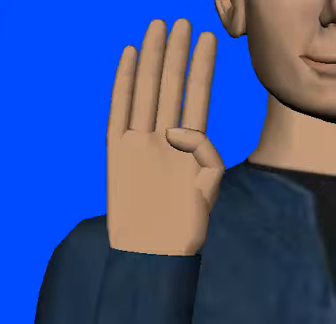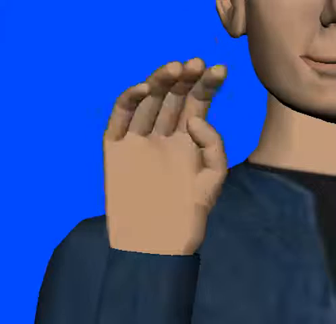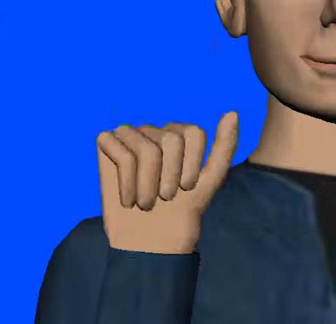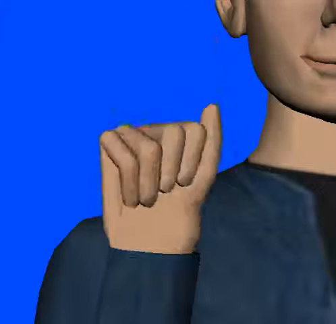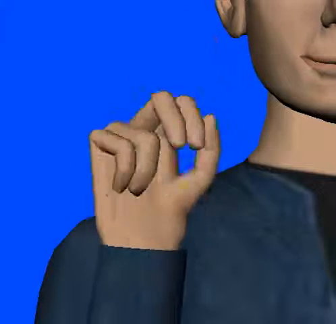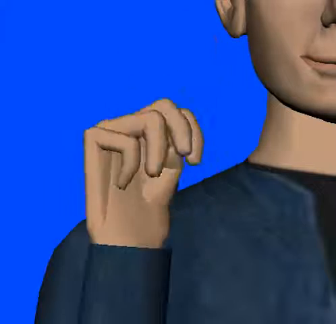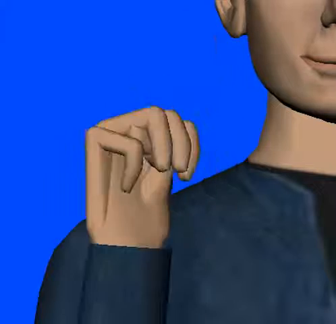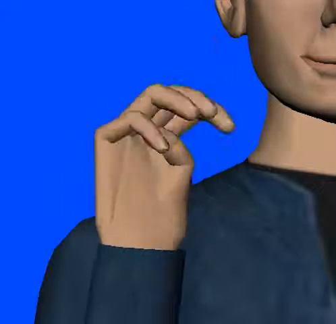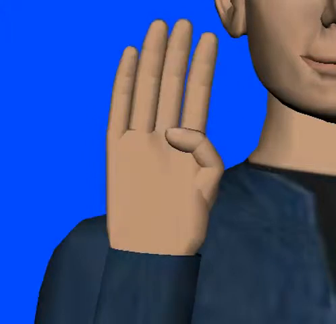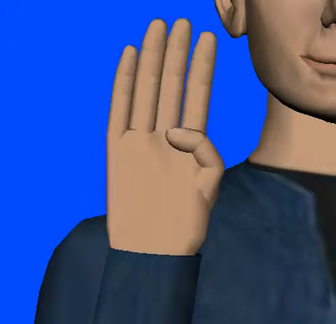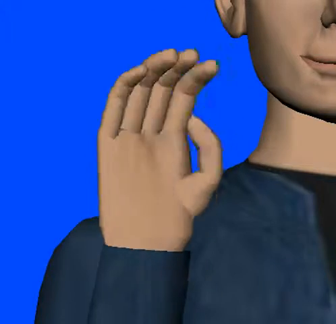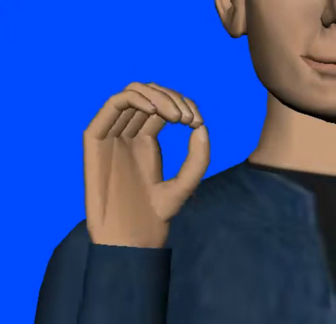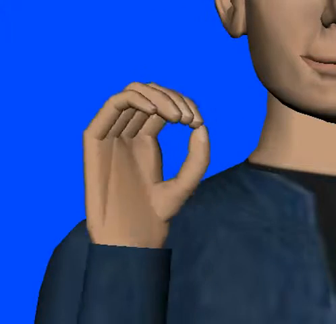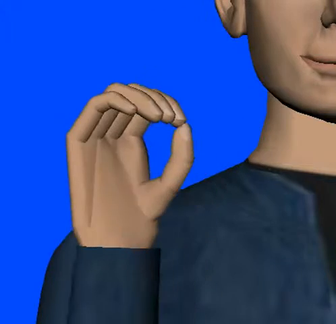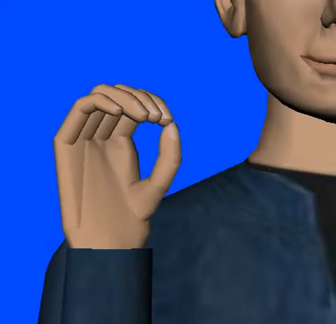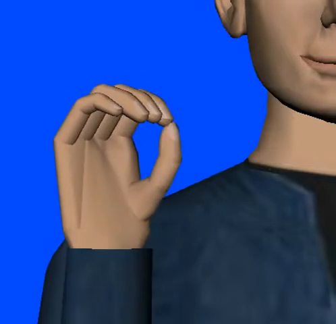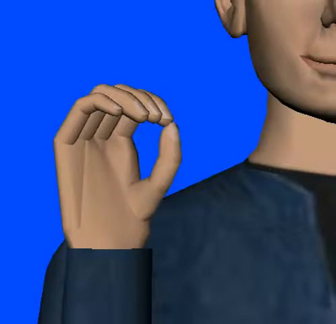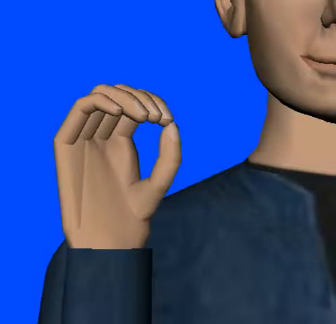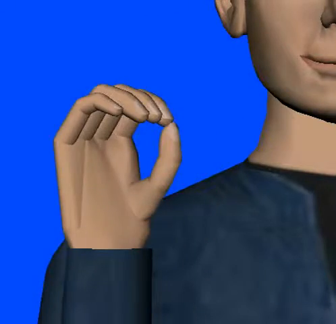bamboo